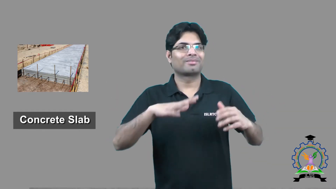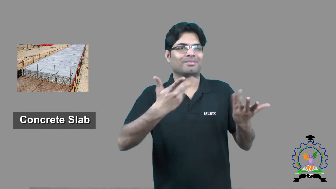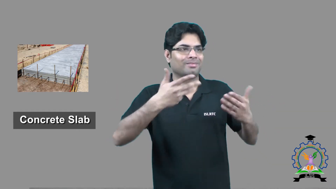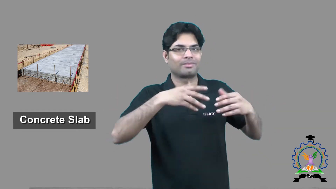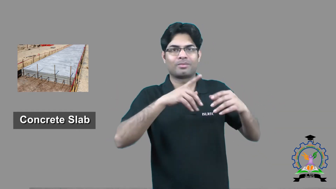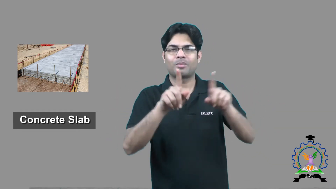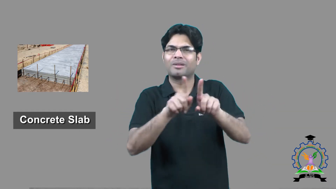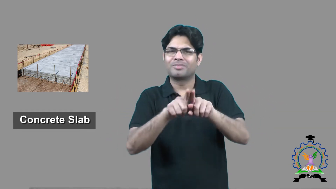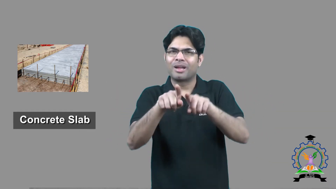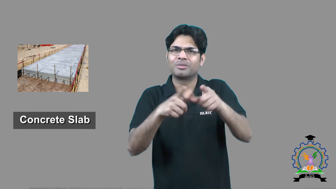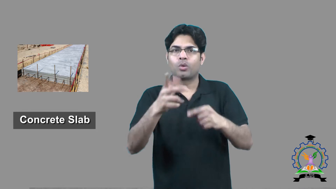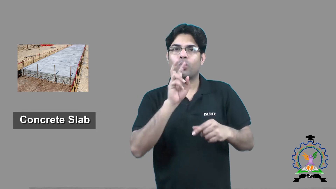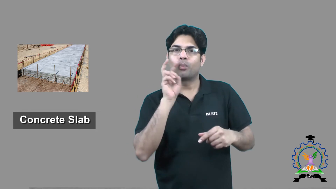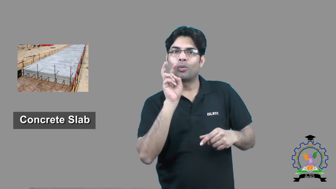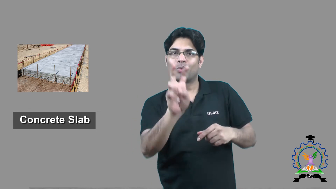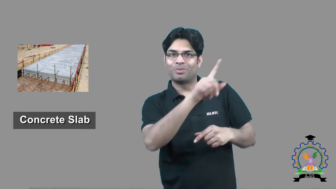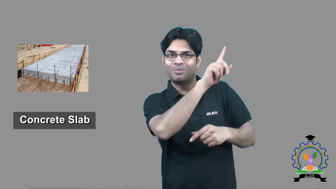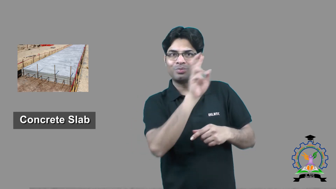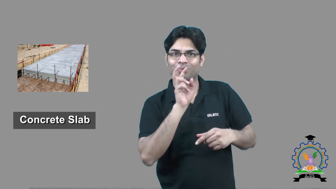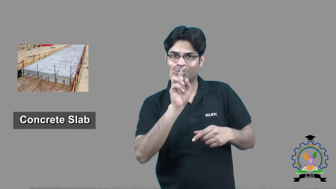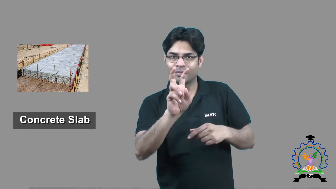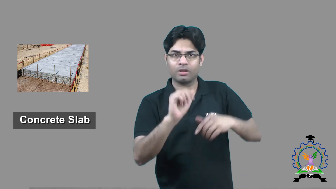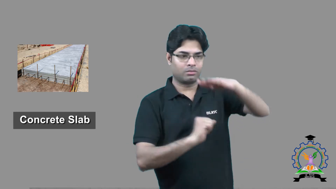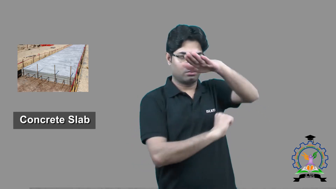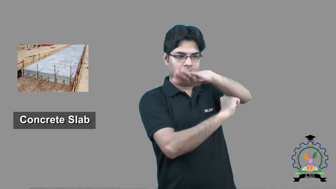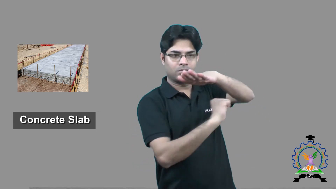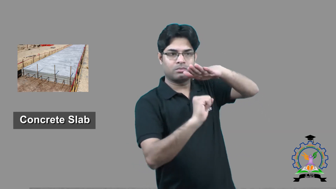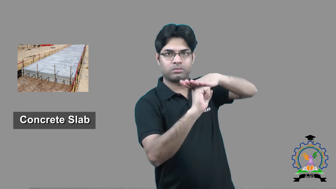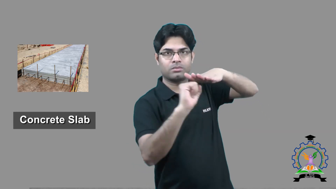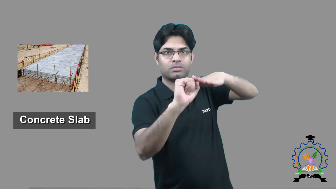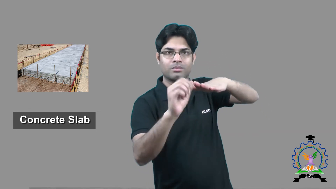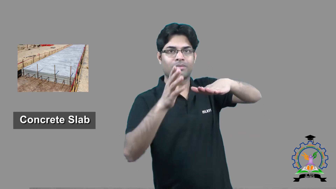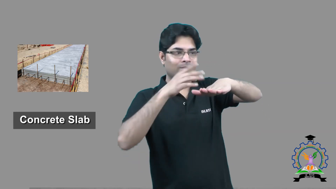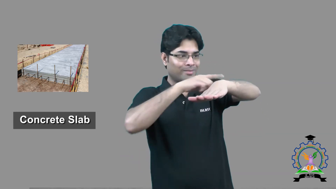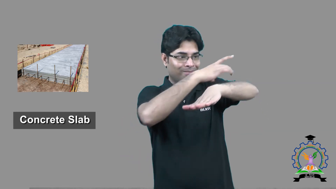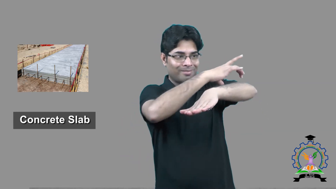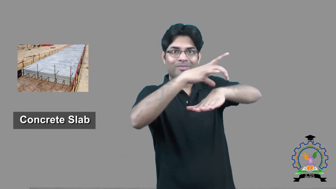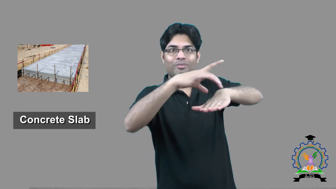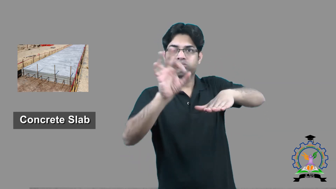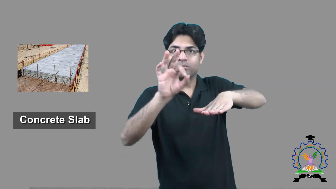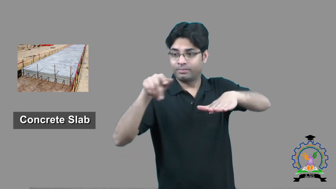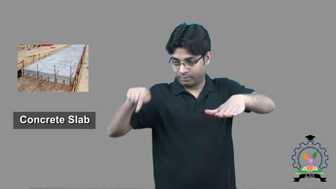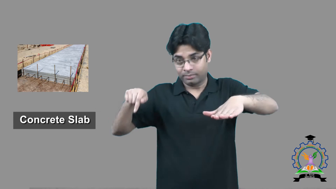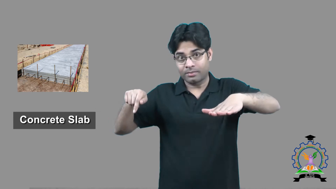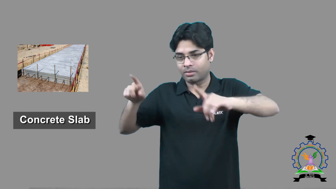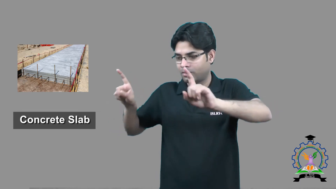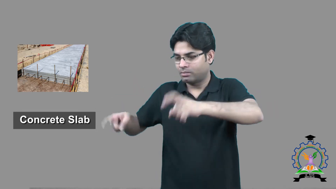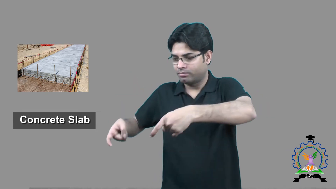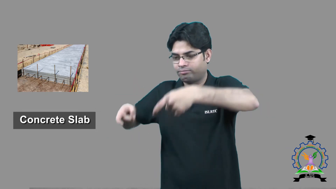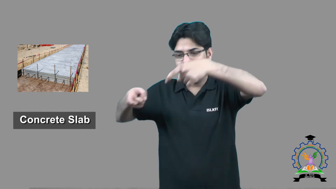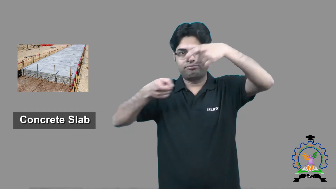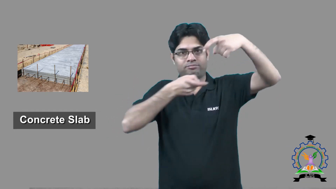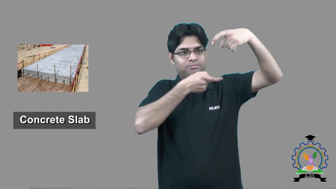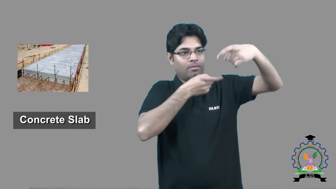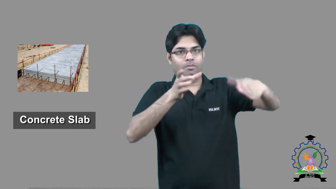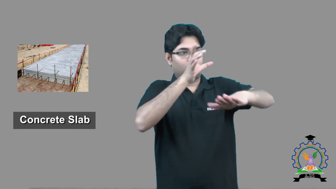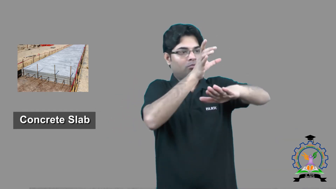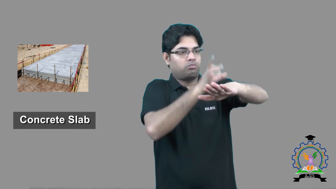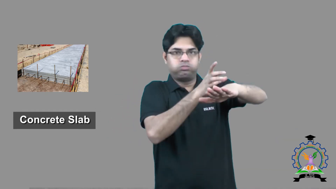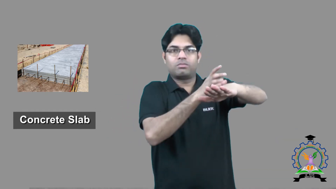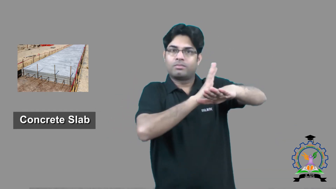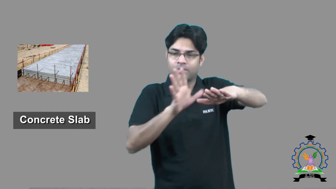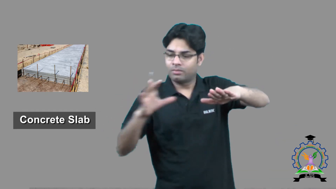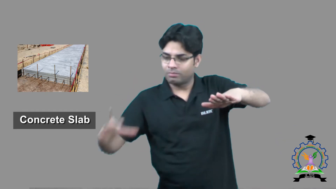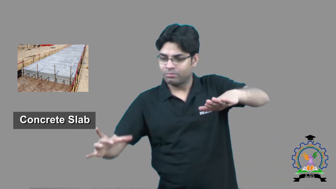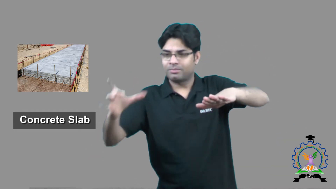Concrete Slab